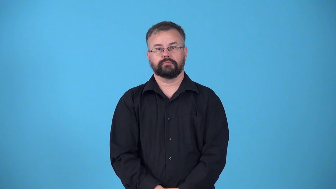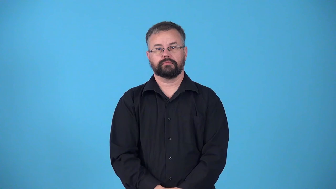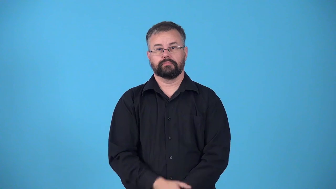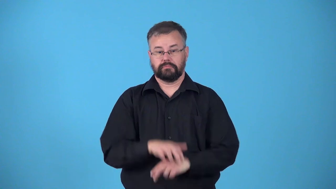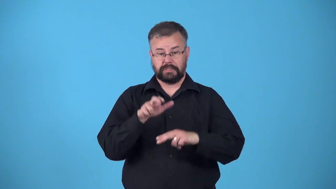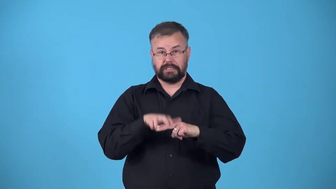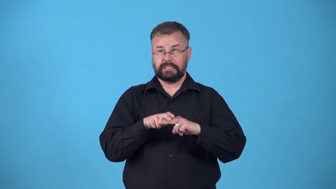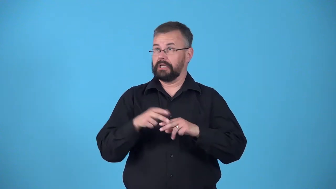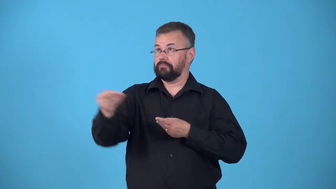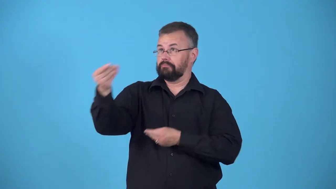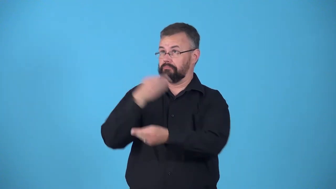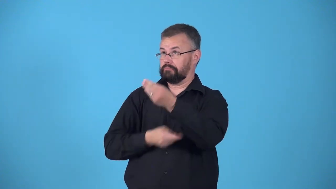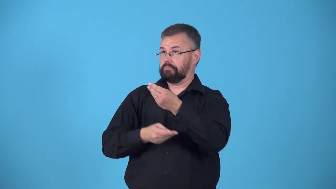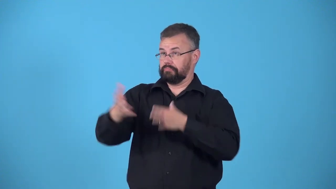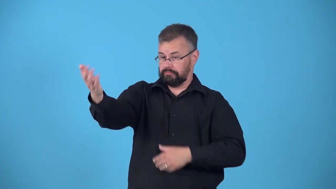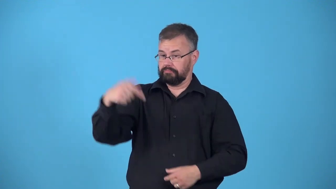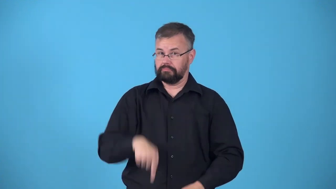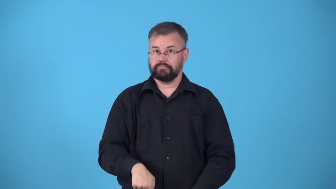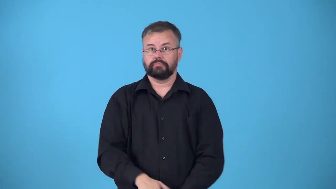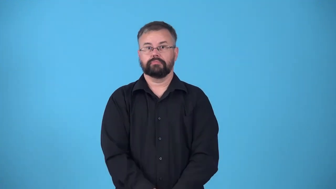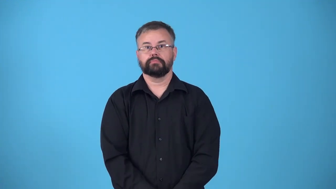give up your seat